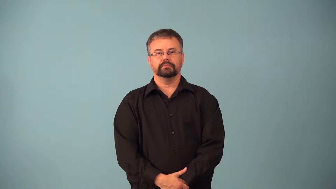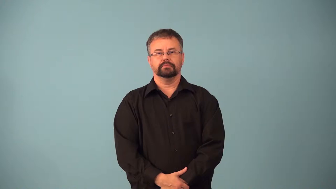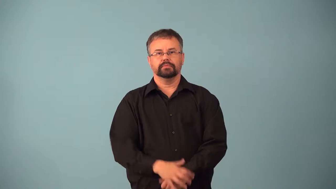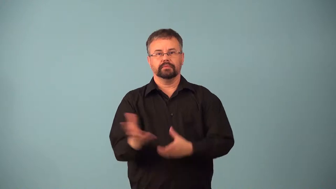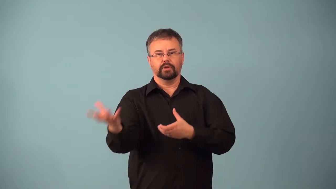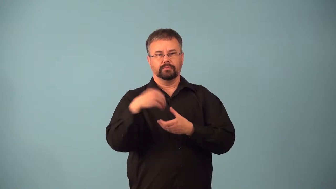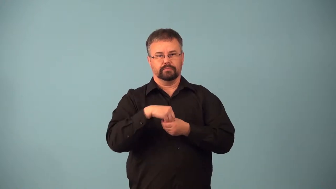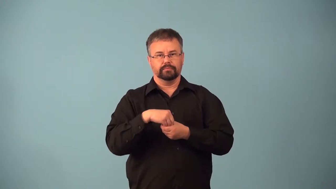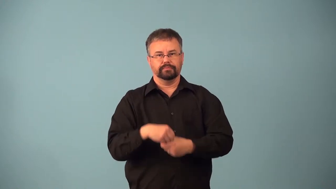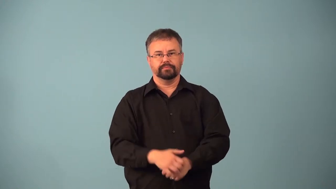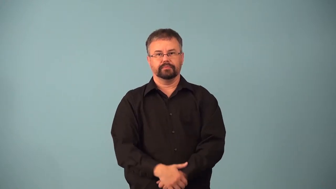absorb-make part of group